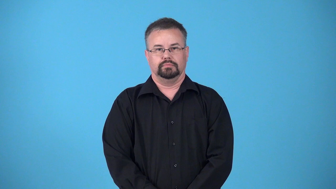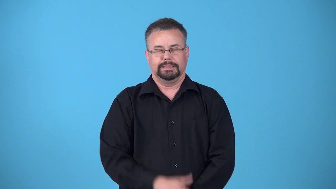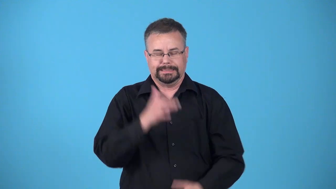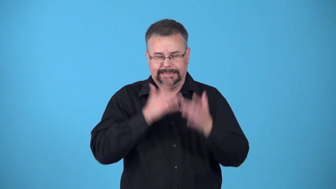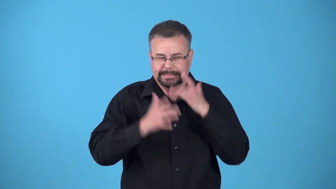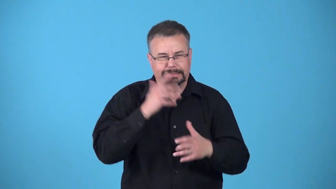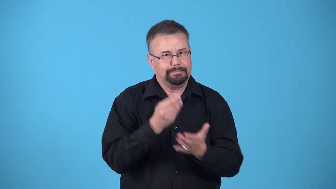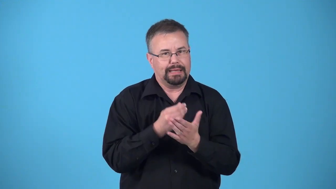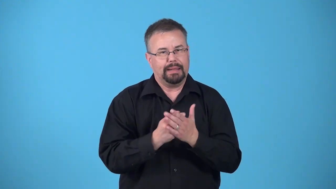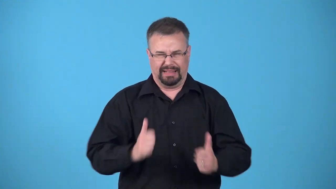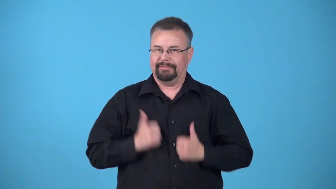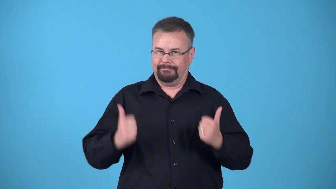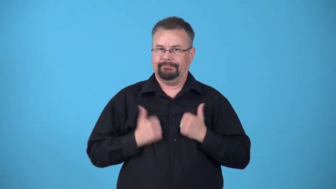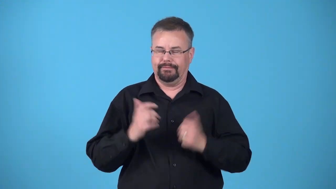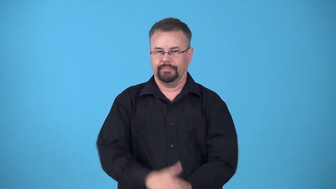keep body and soul together